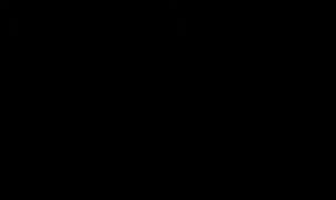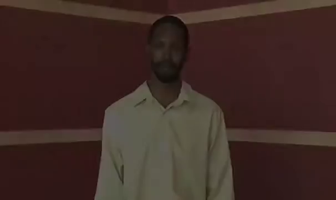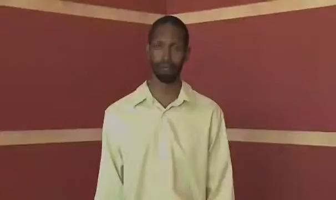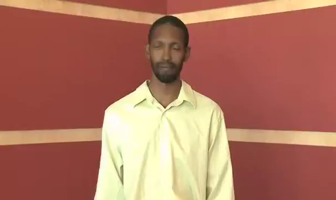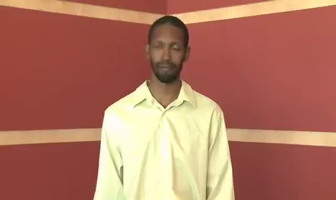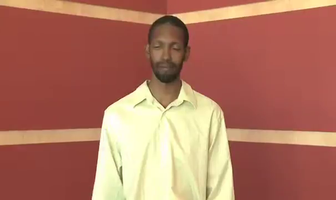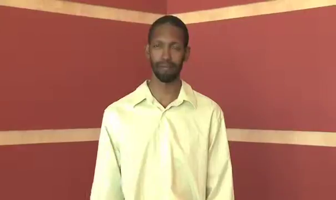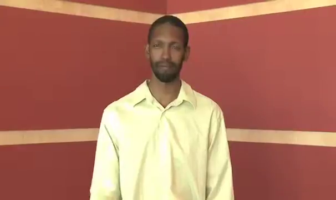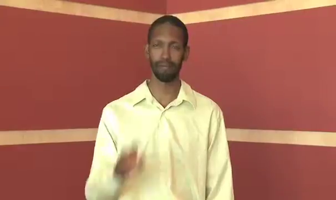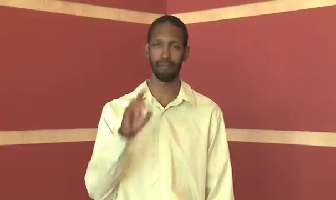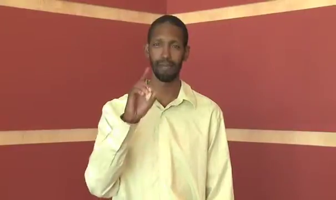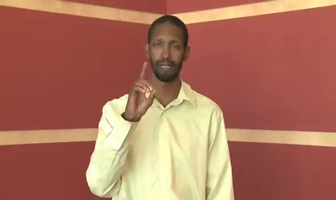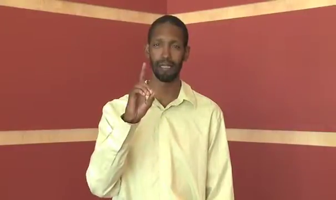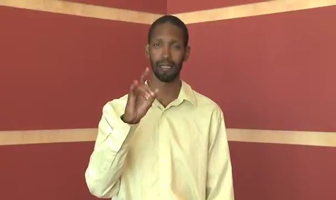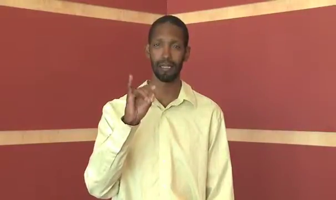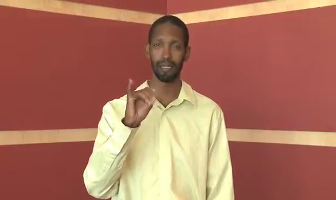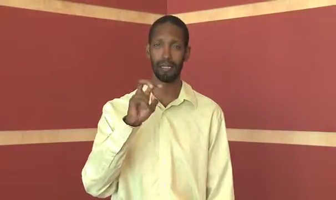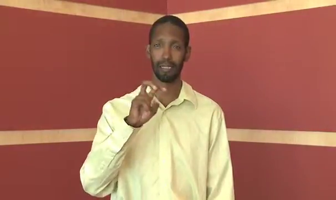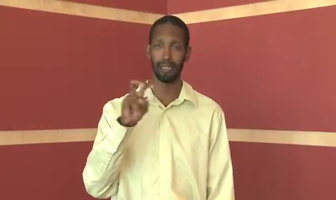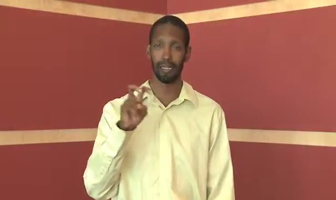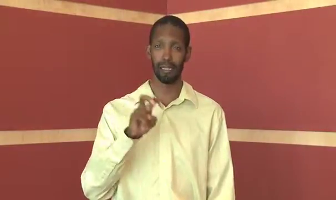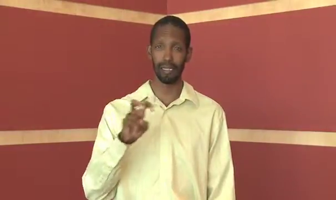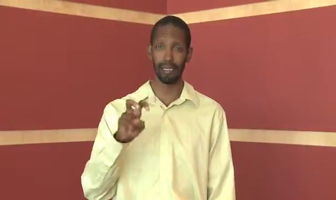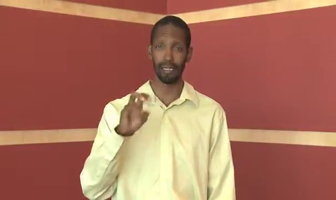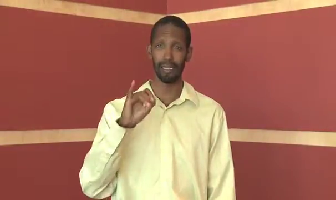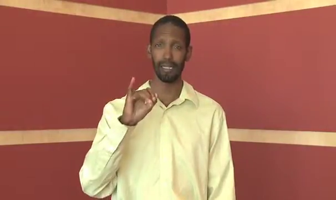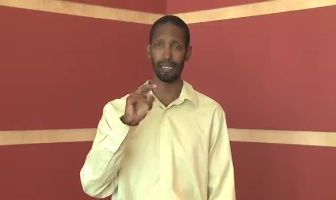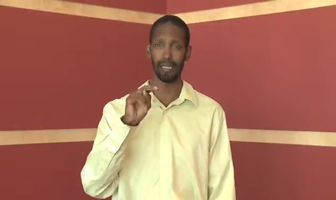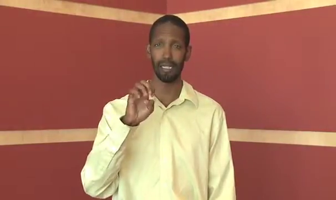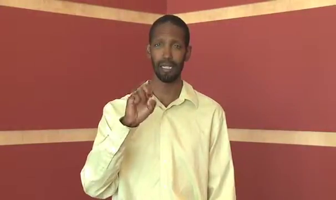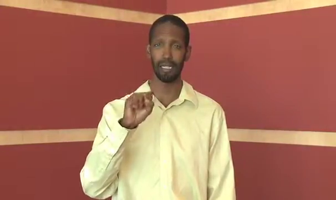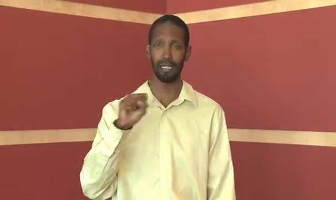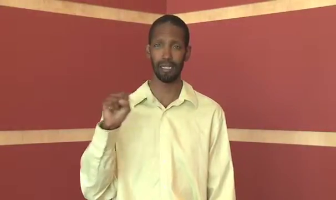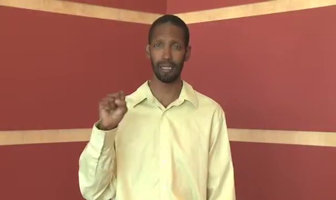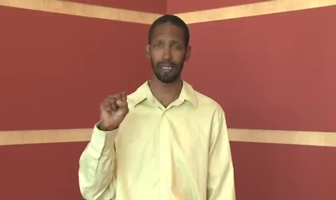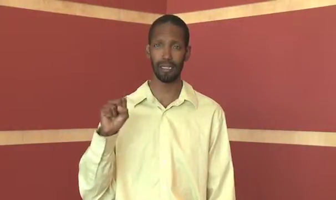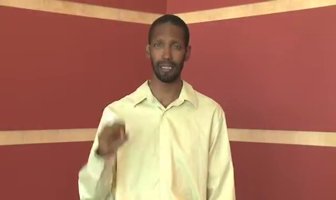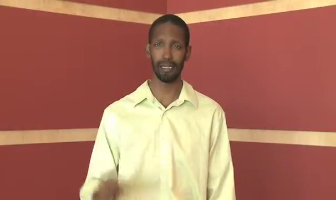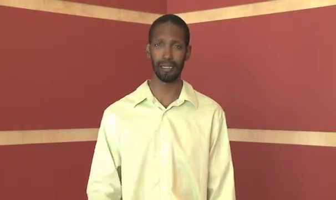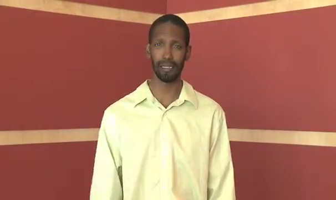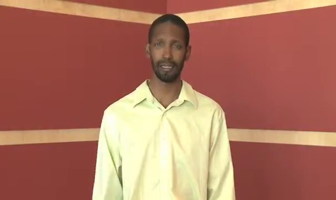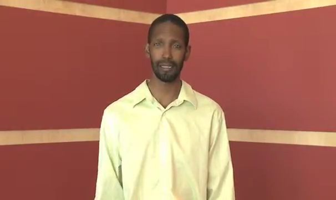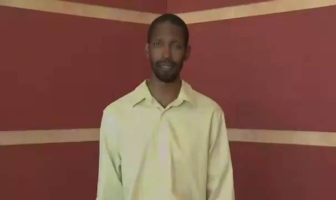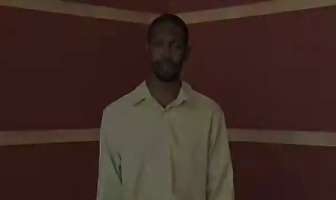Dizziness